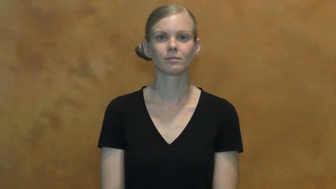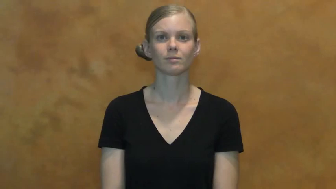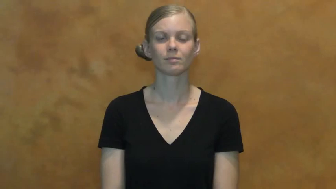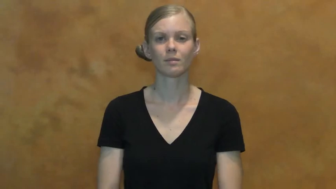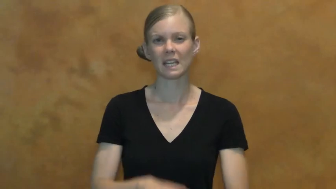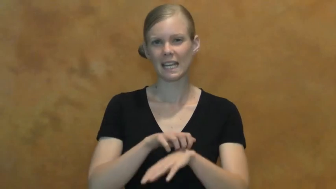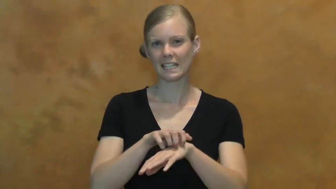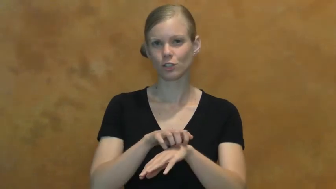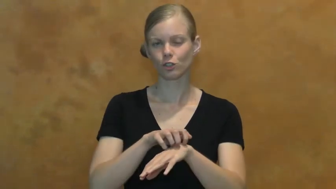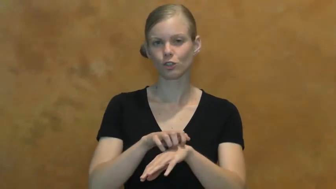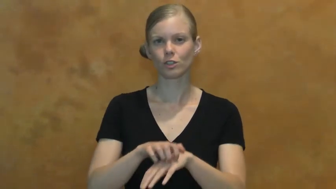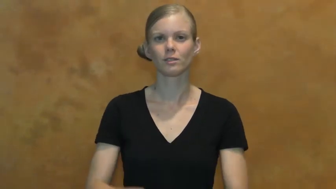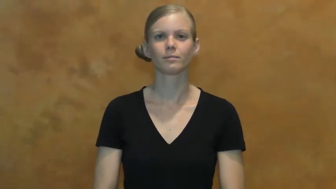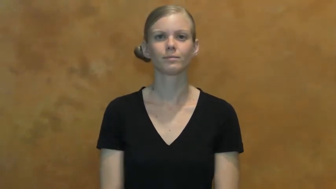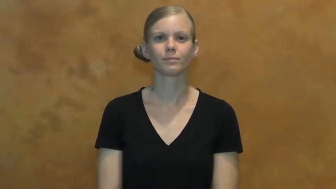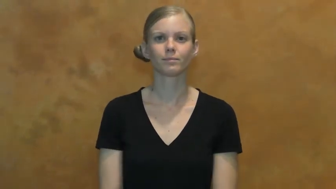itch